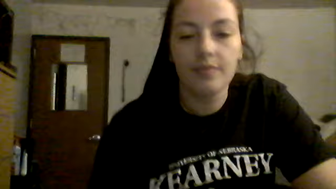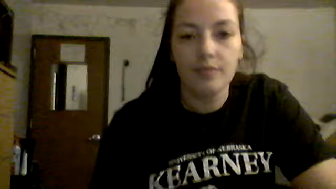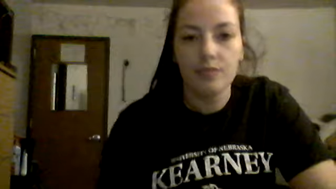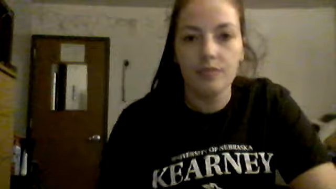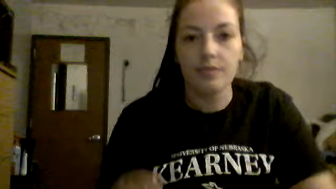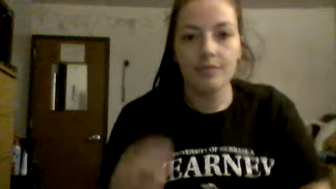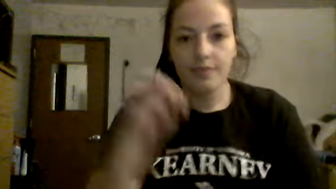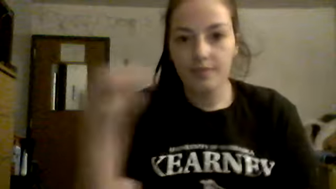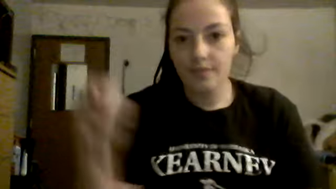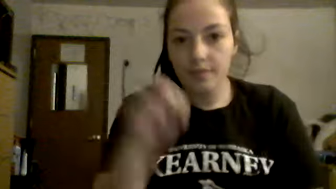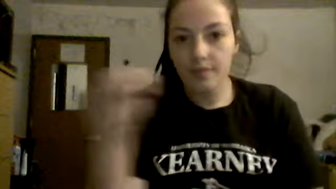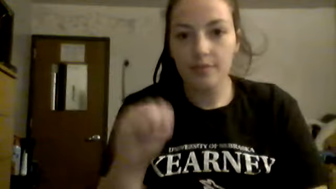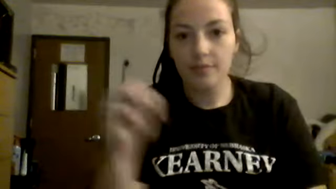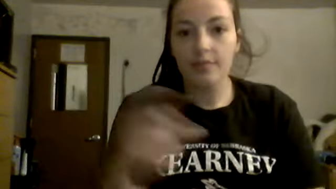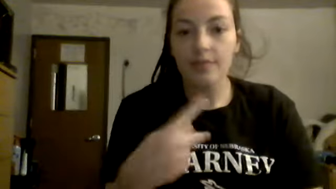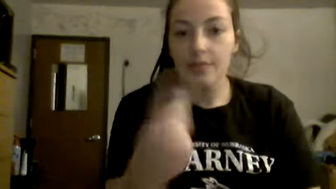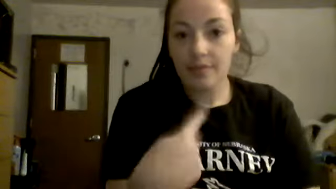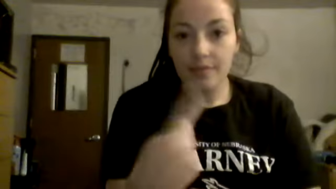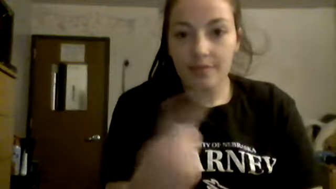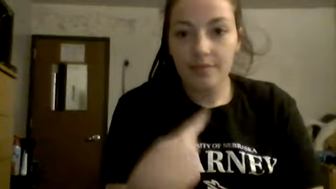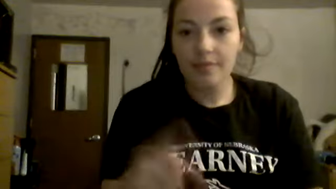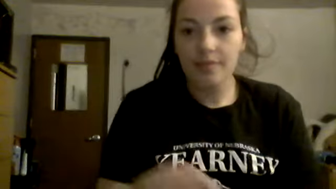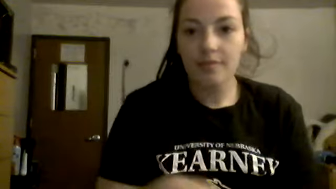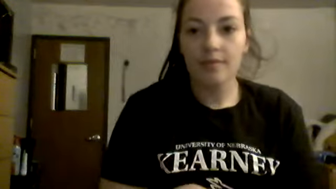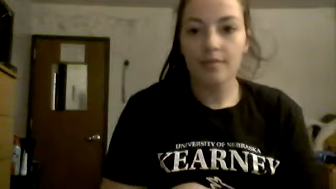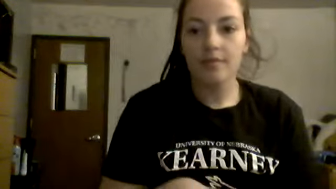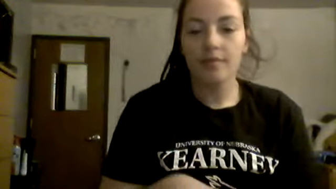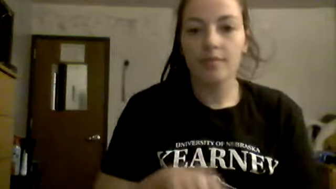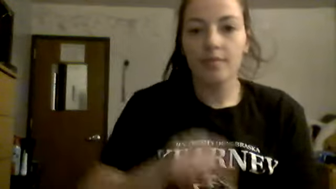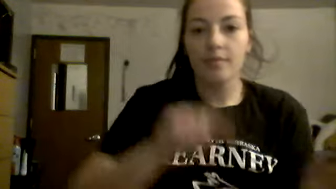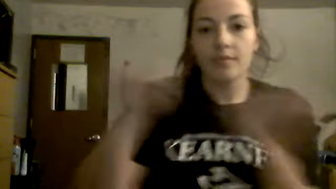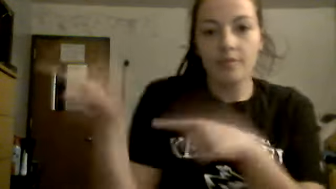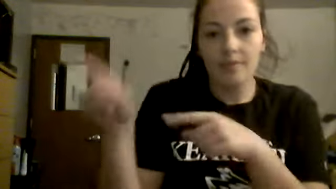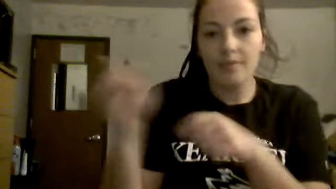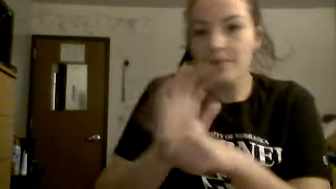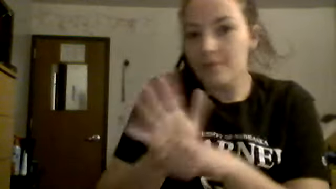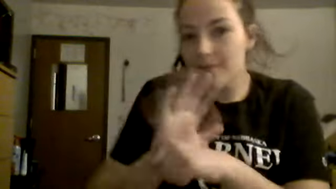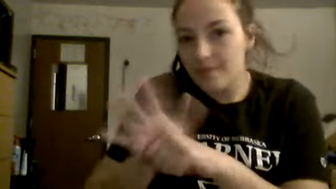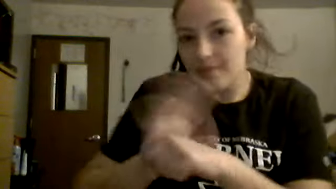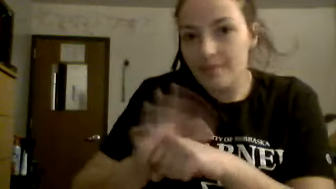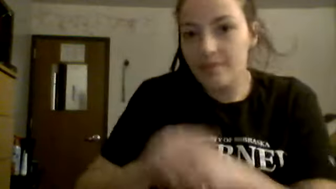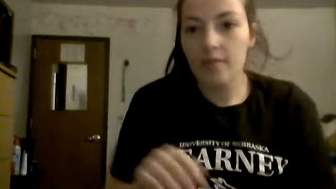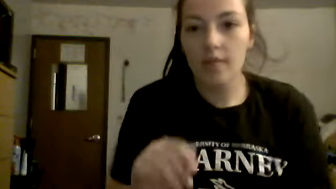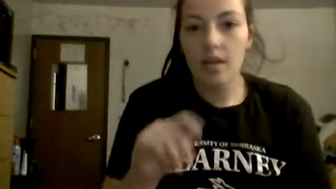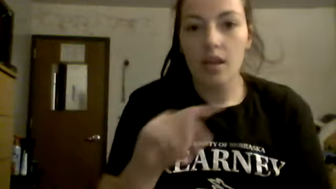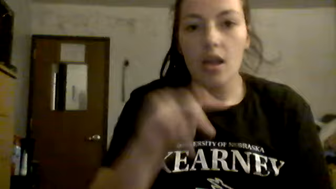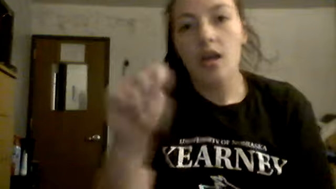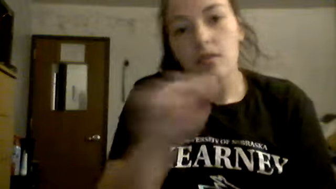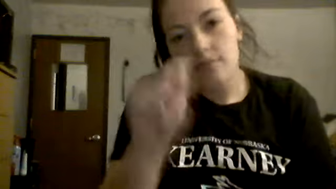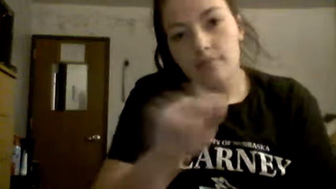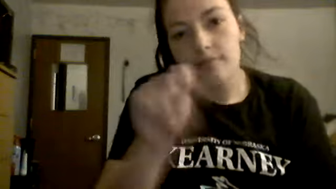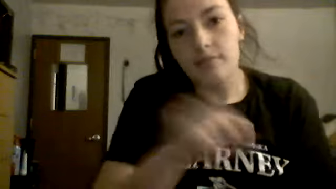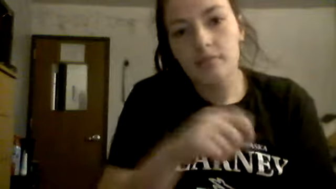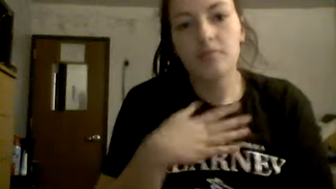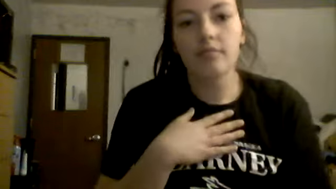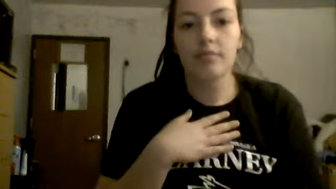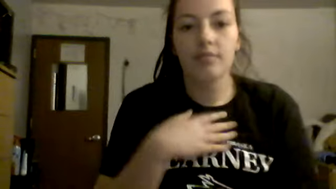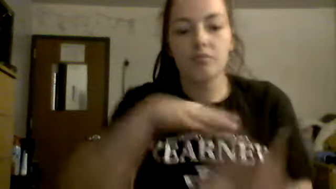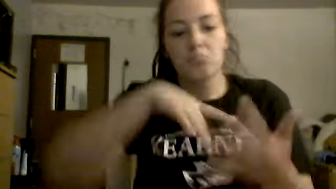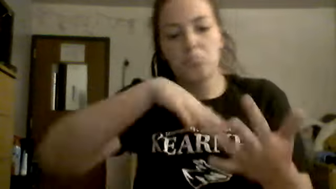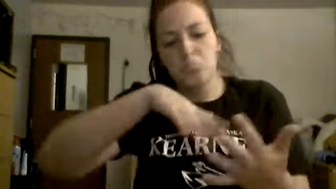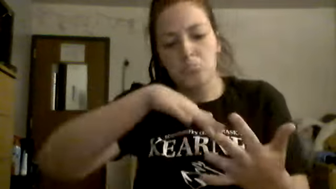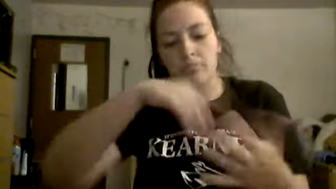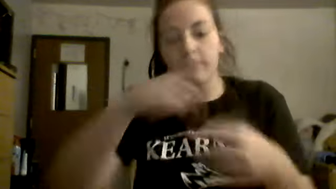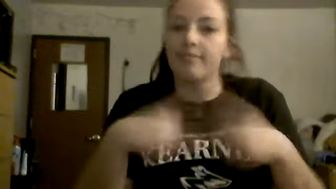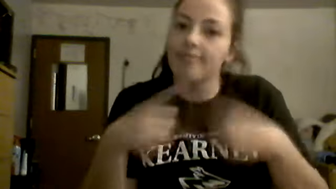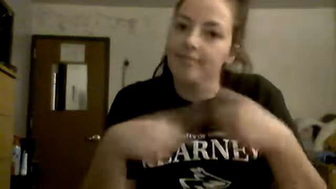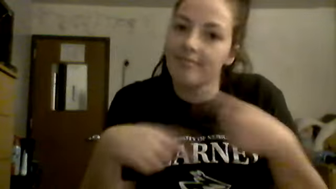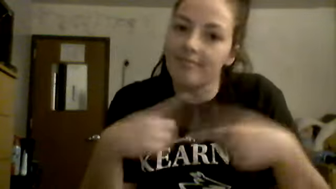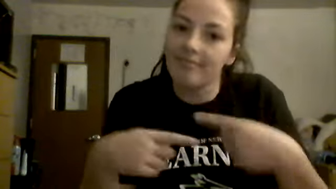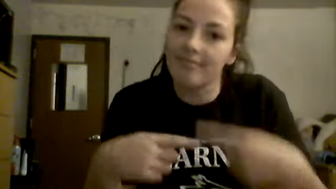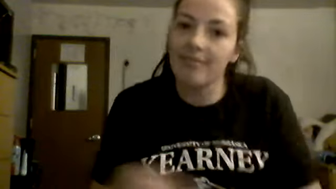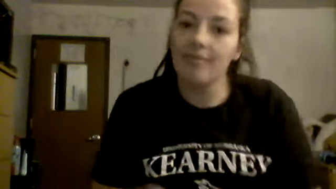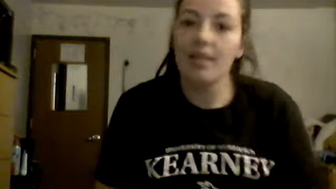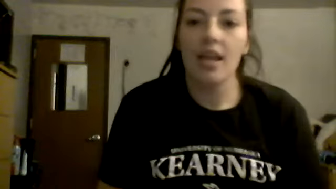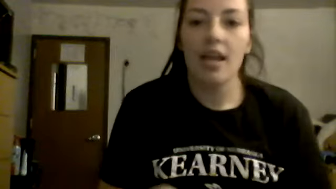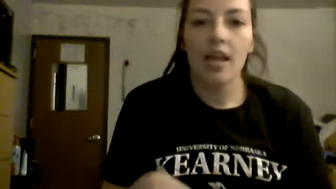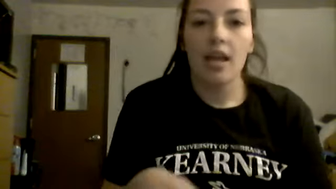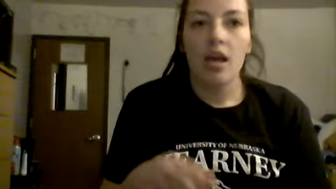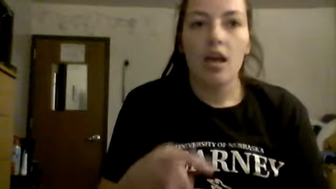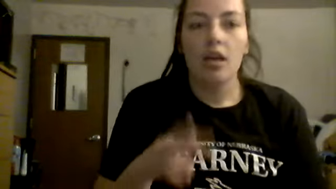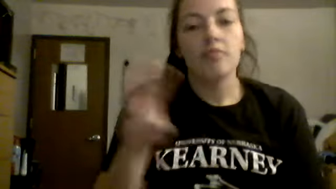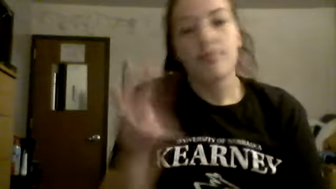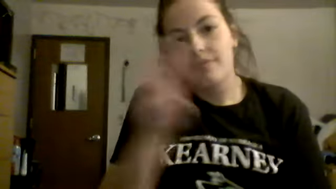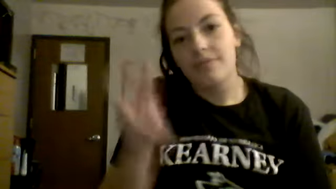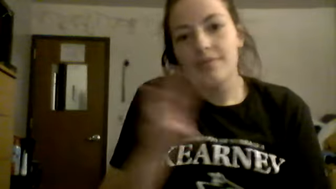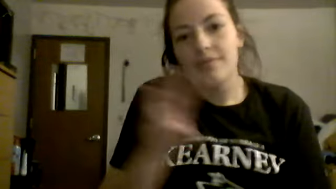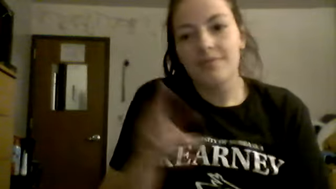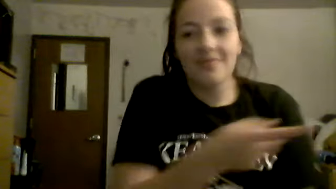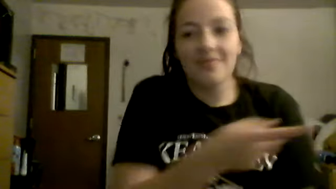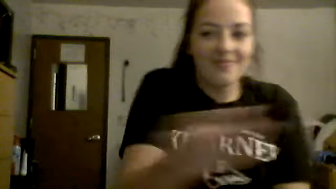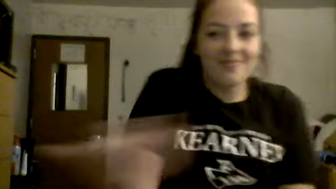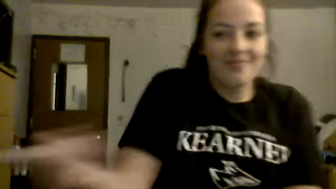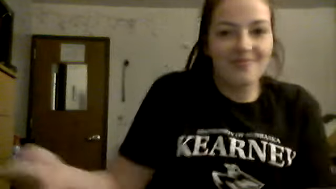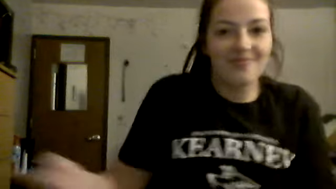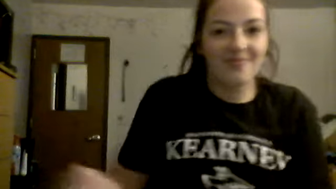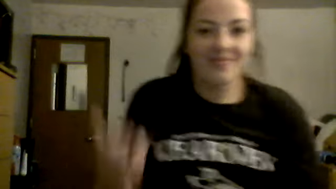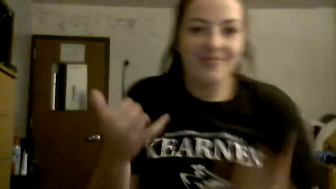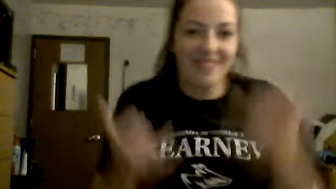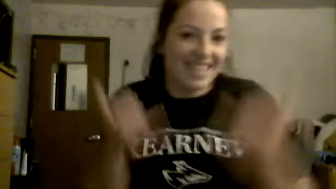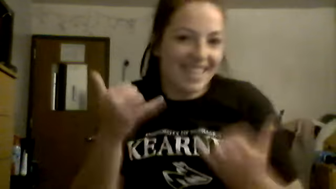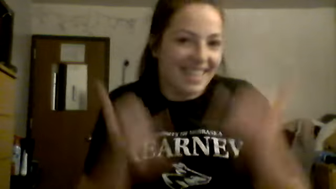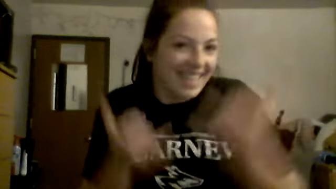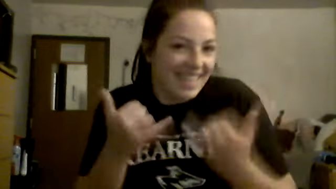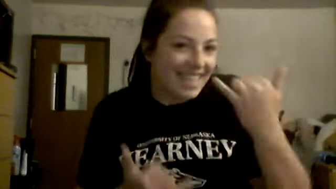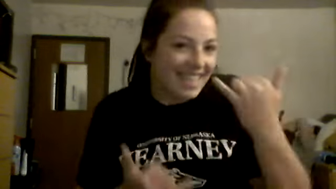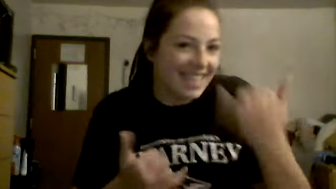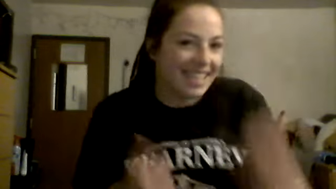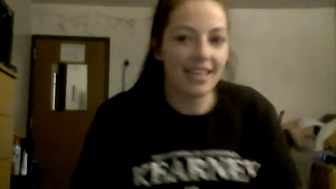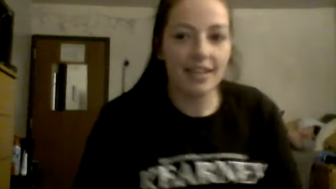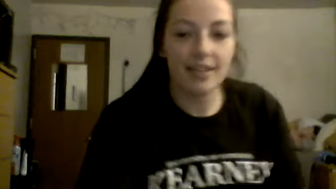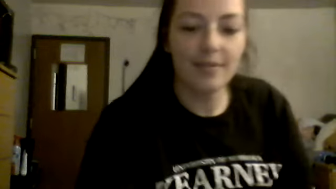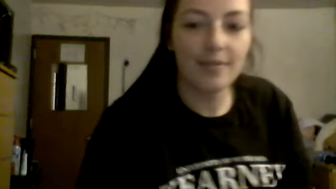Days